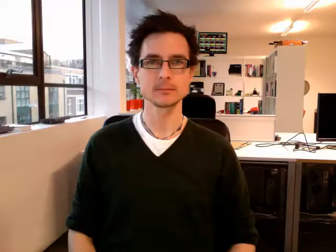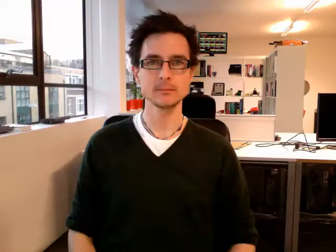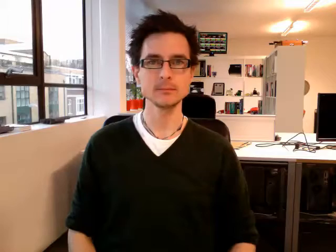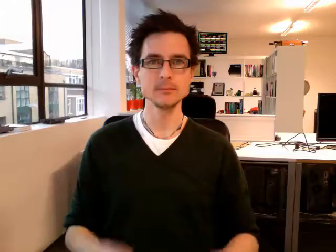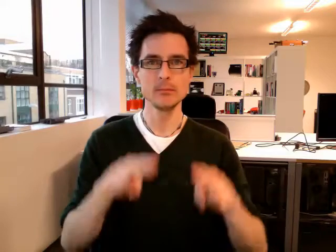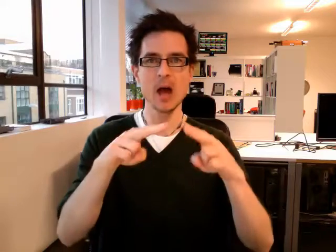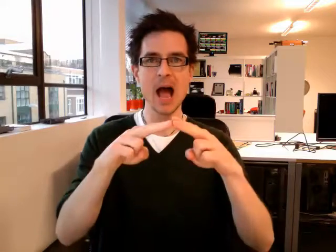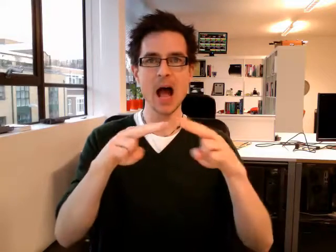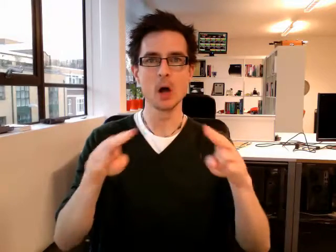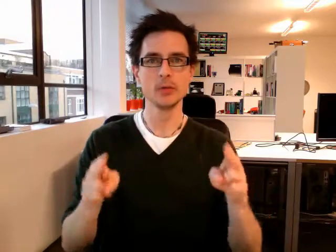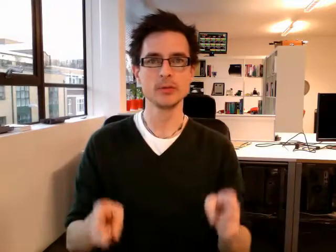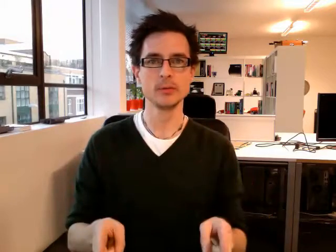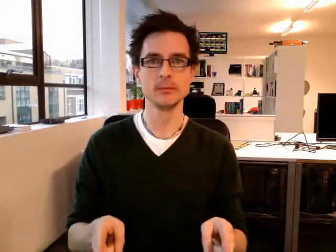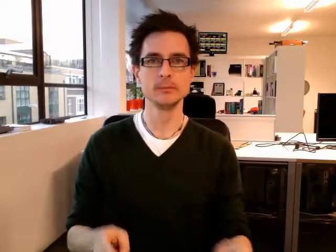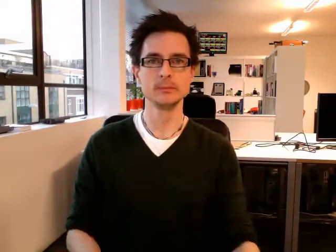house